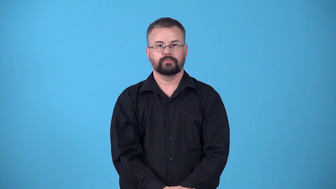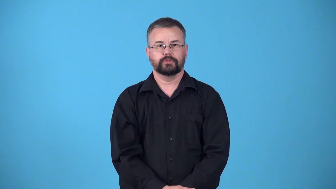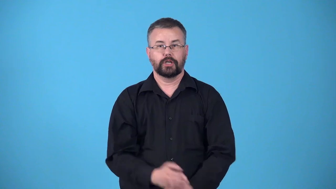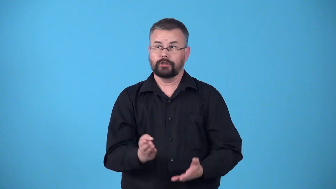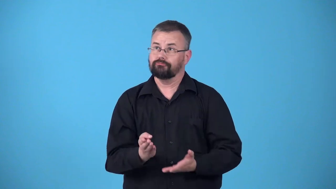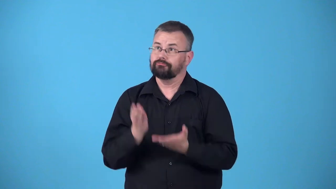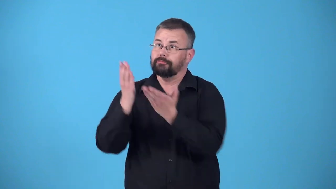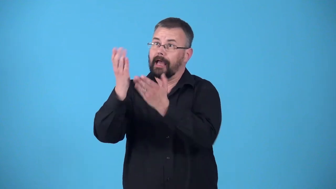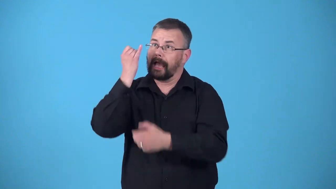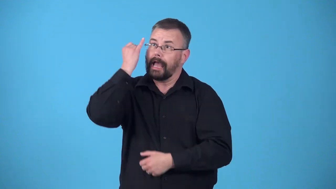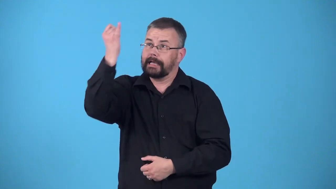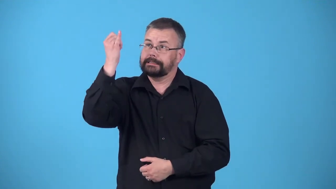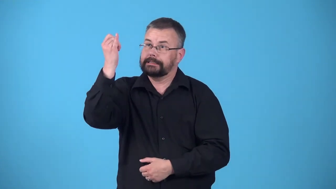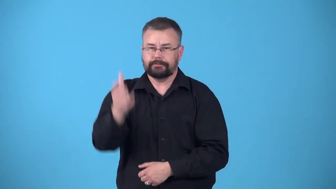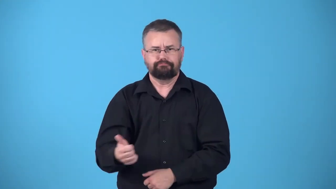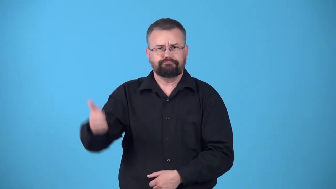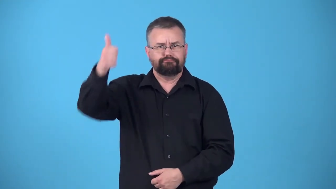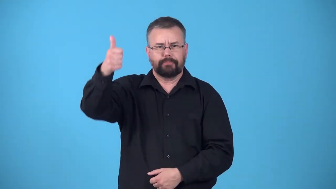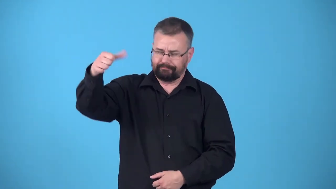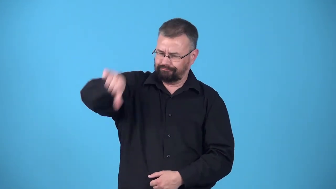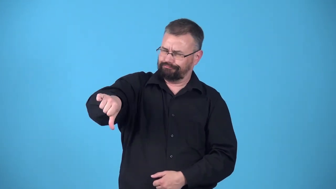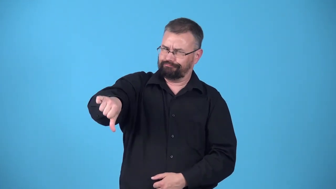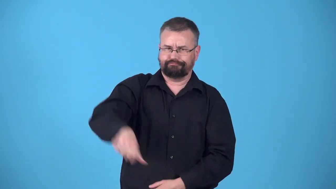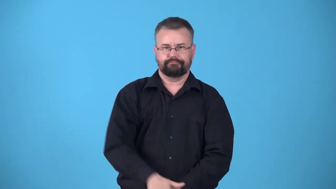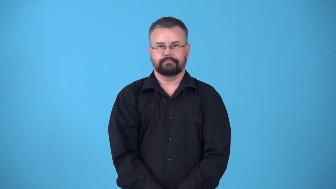fall on stony ground